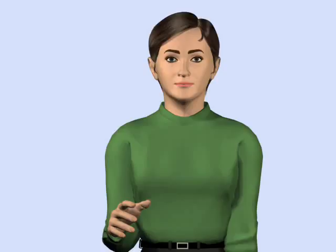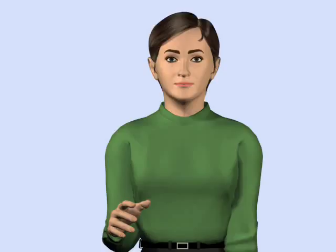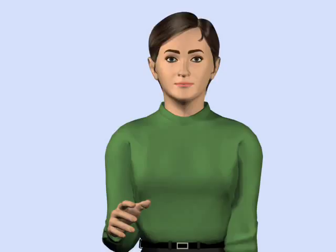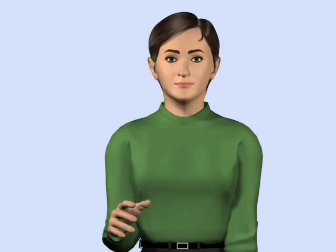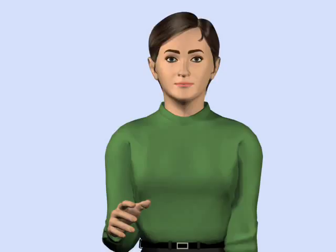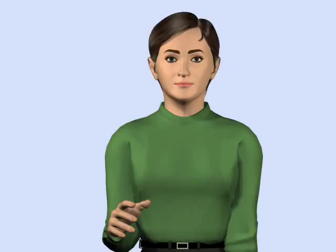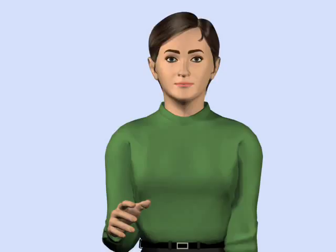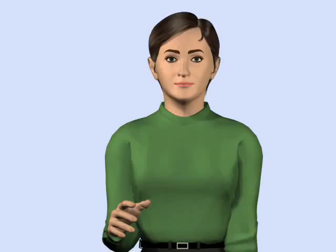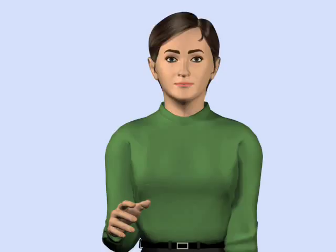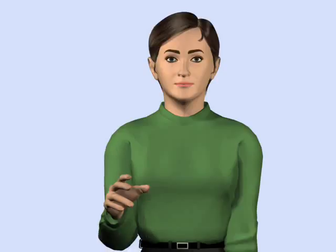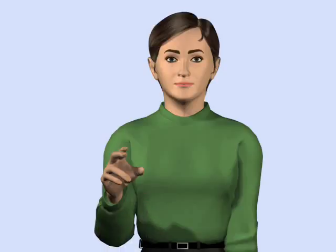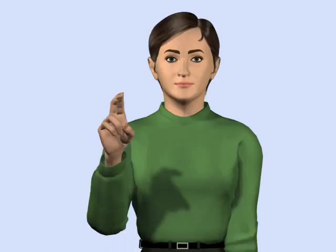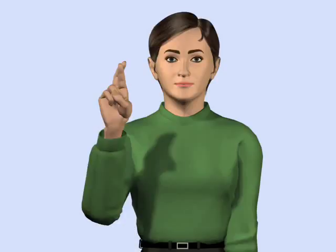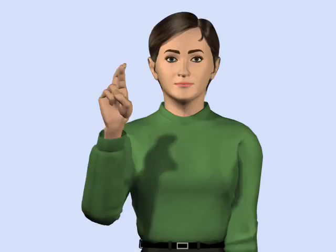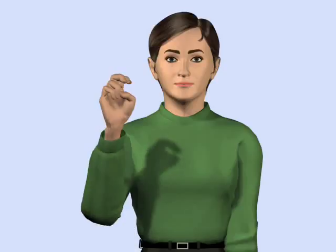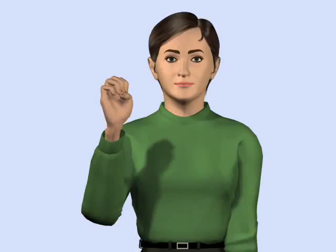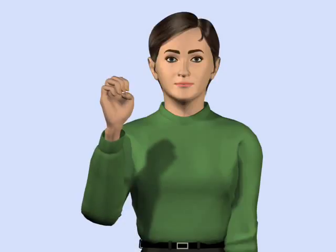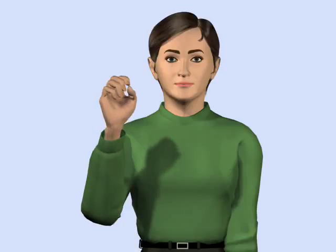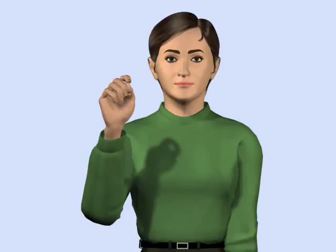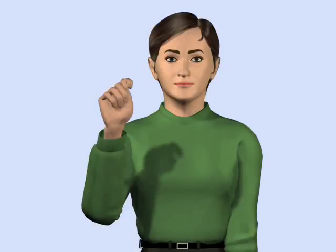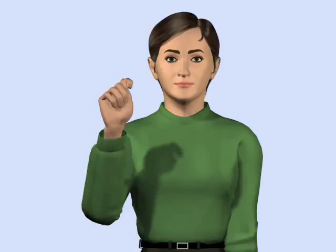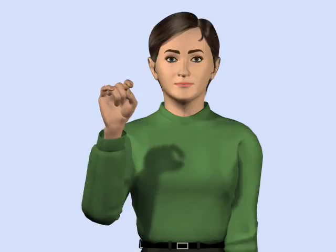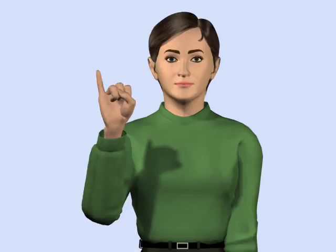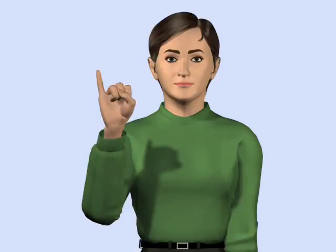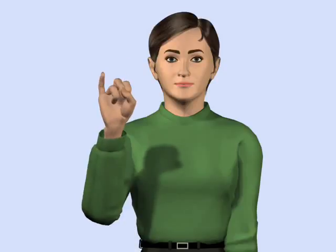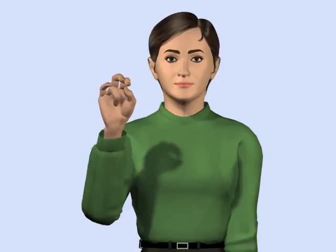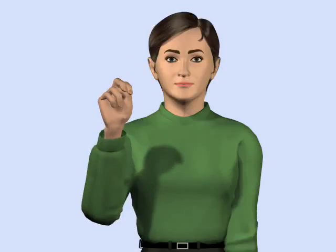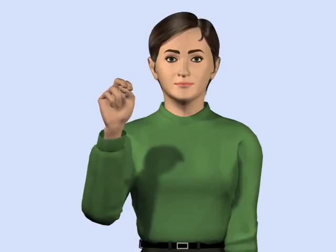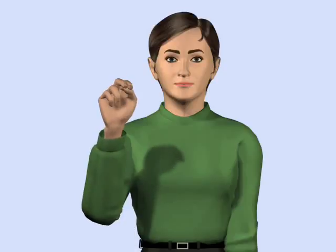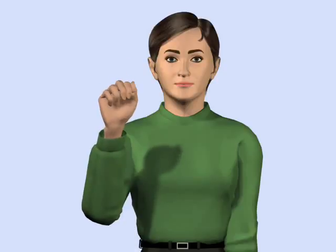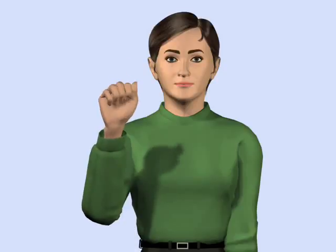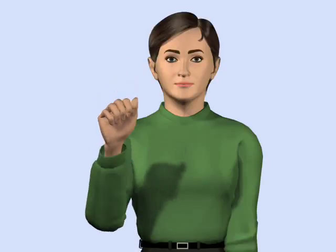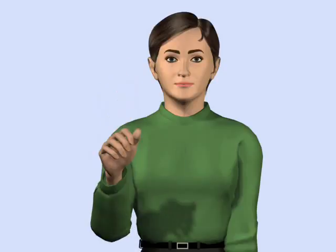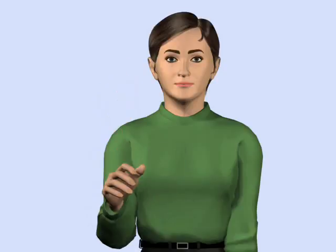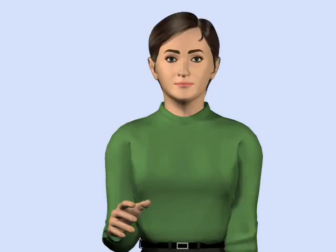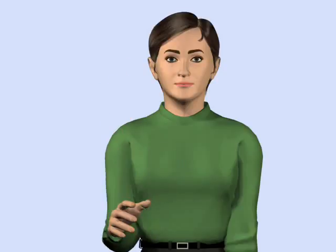retina